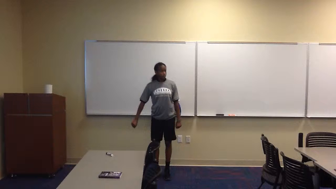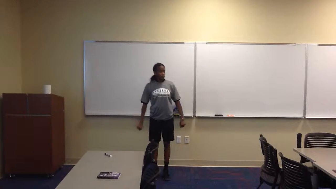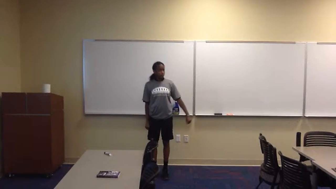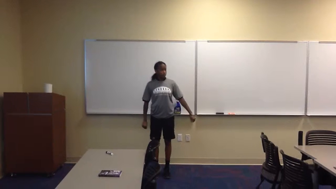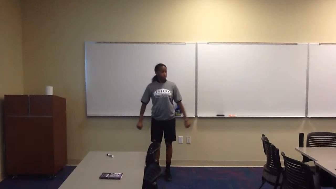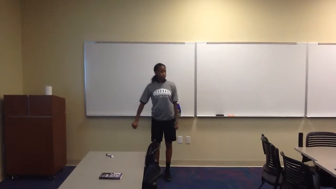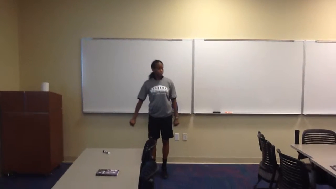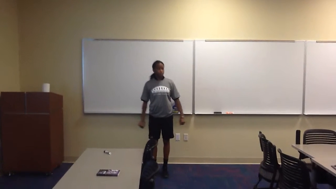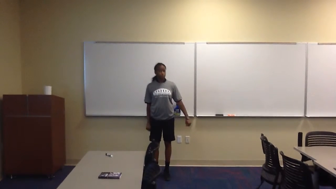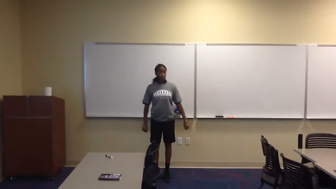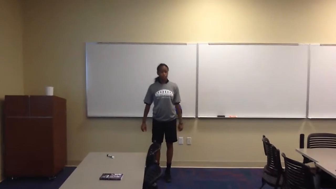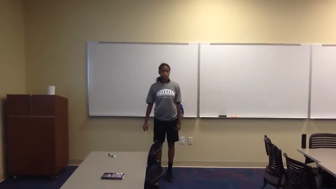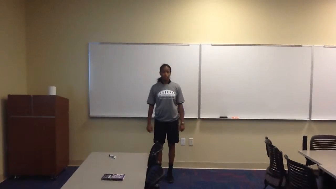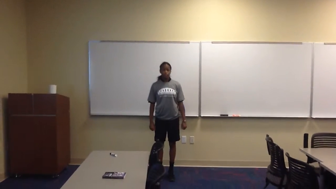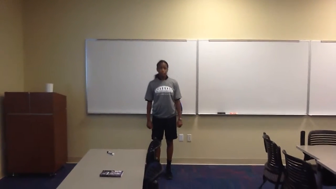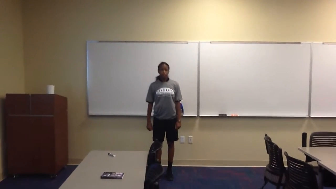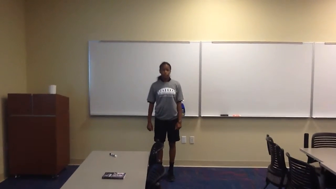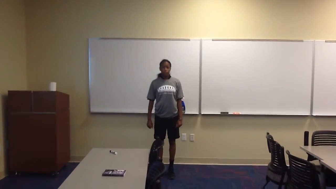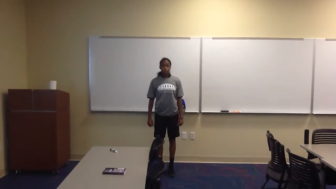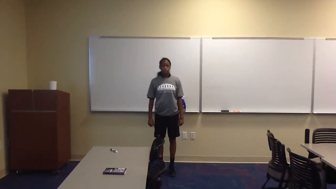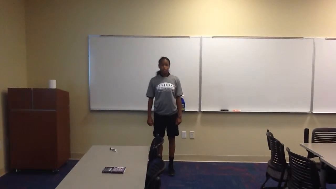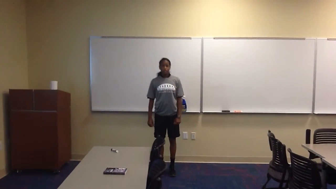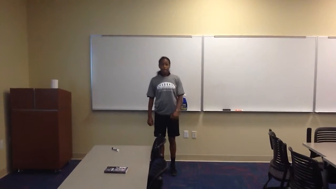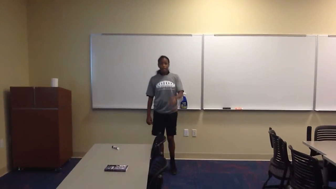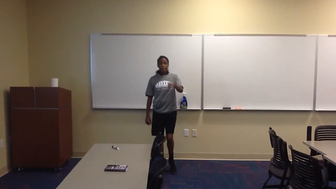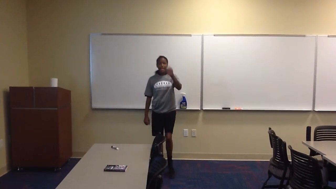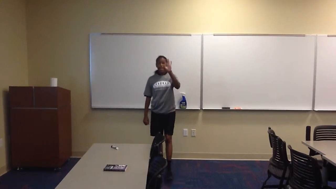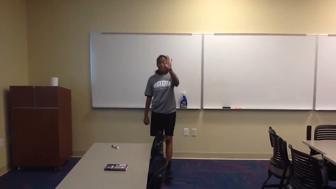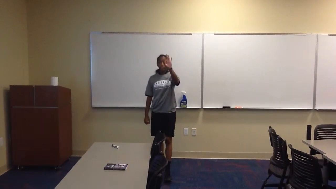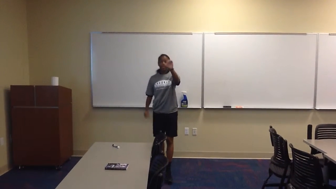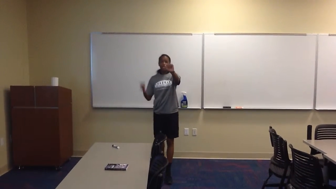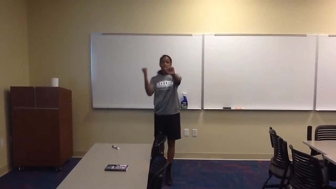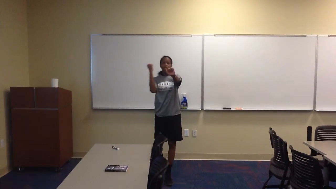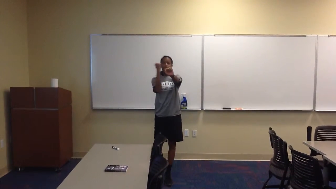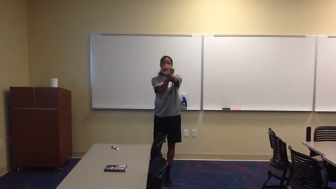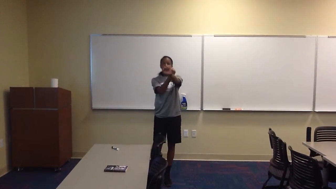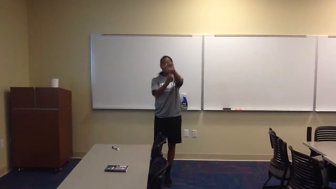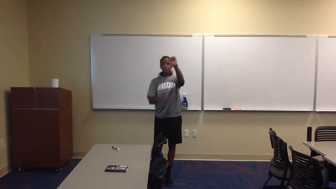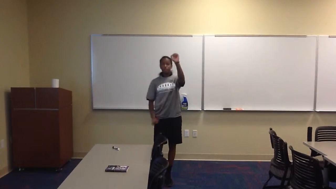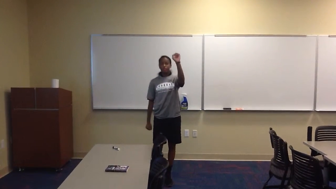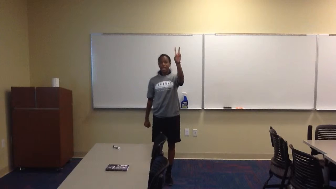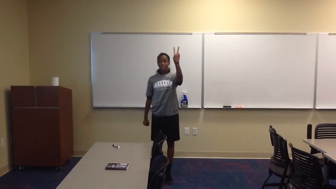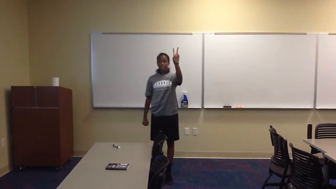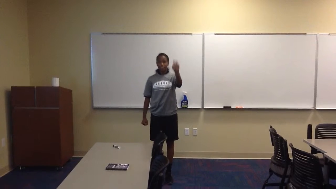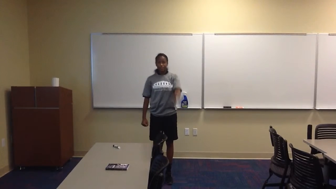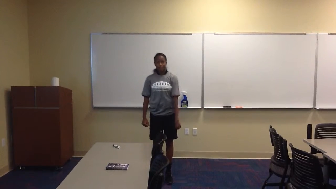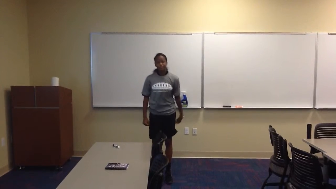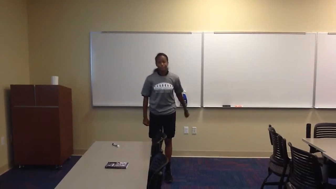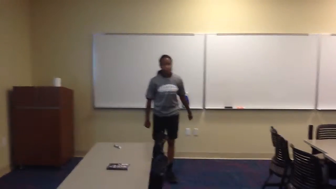Fergerson High School